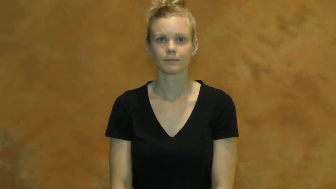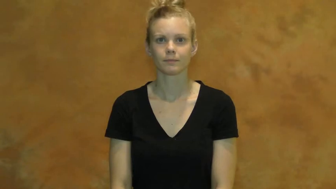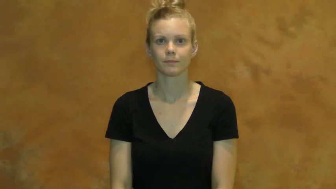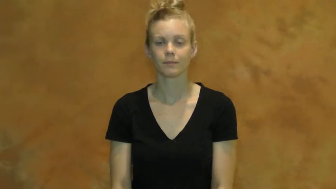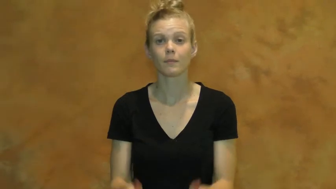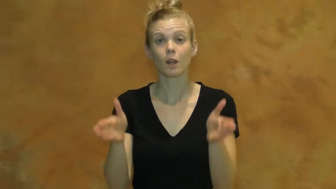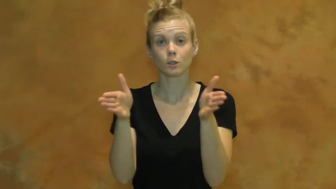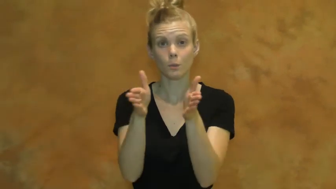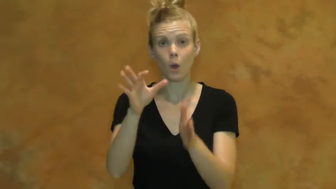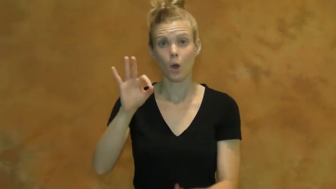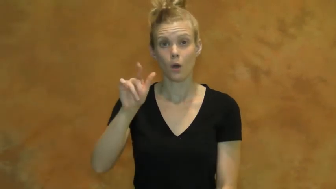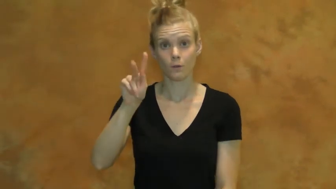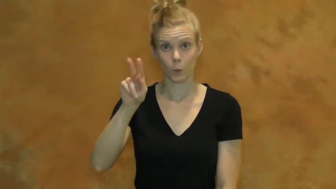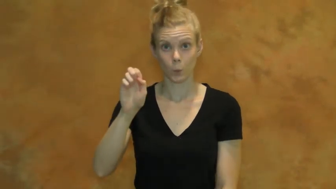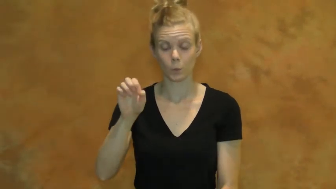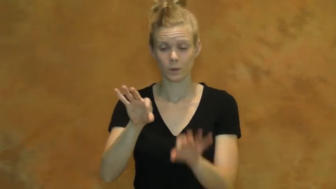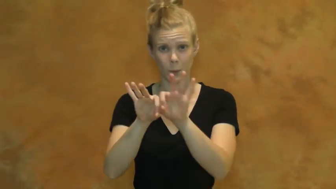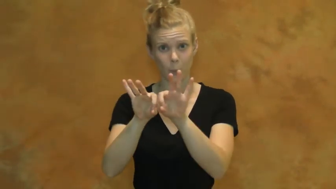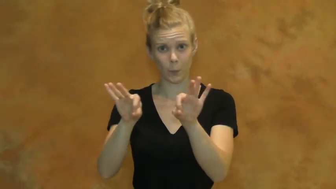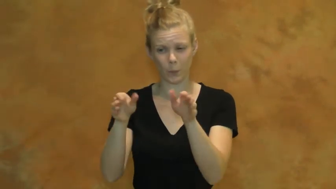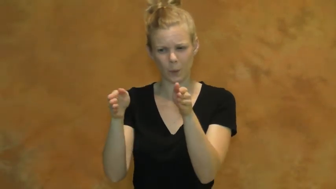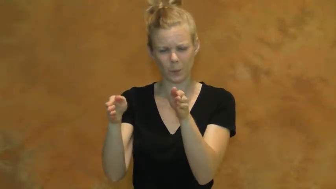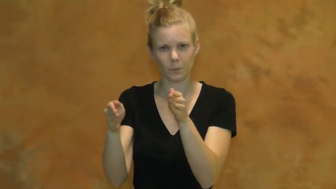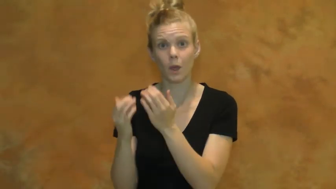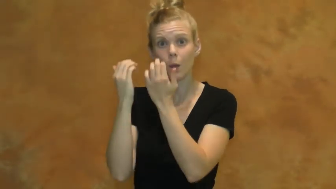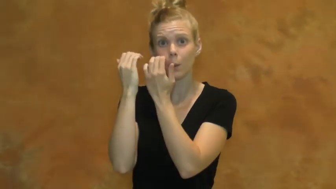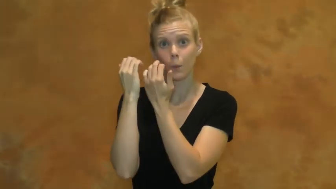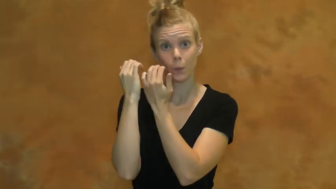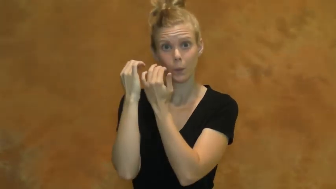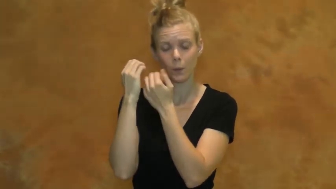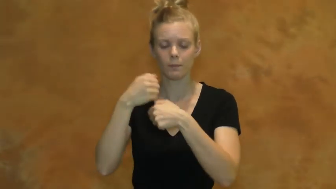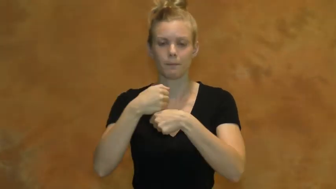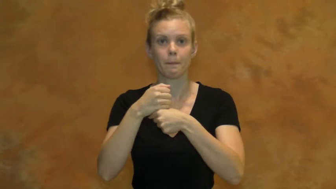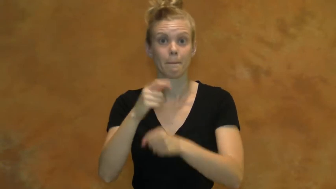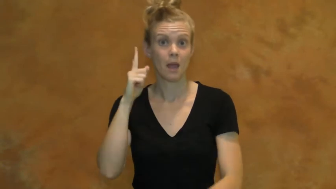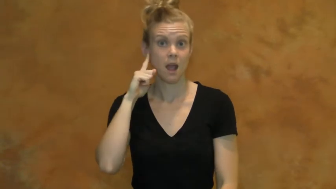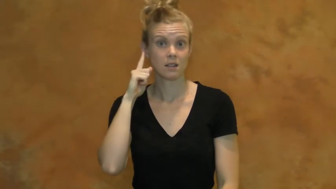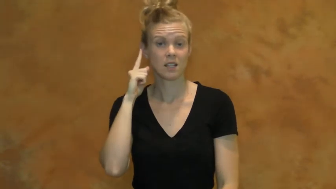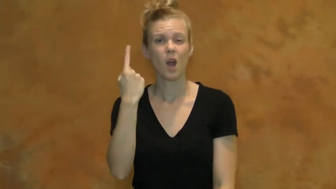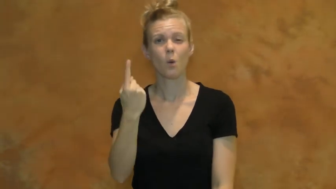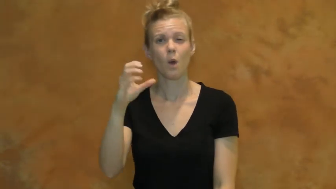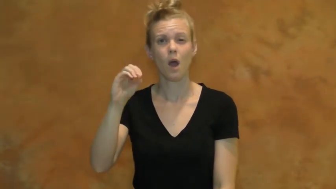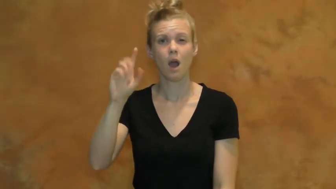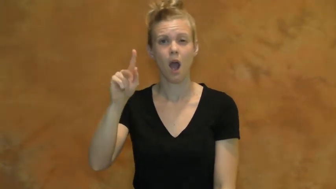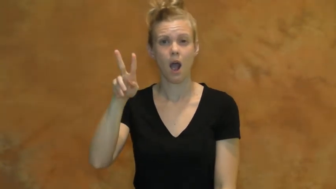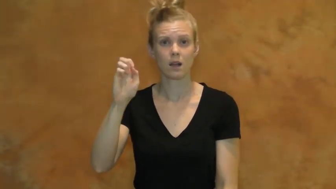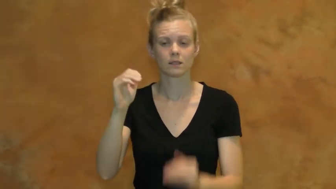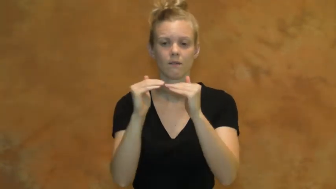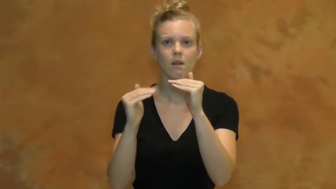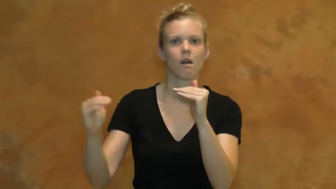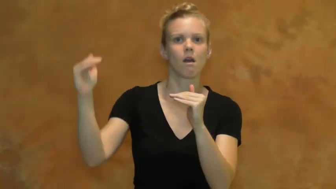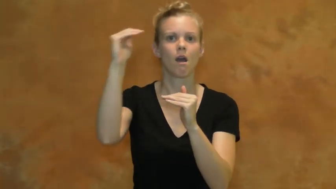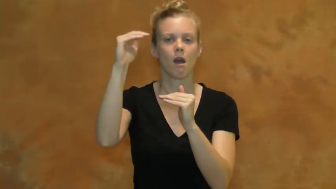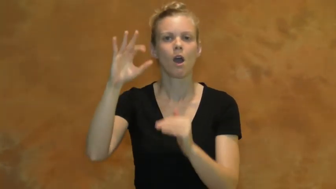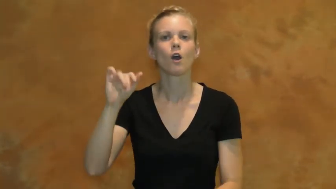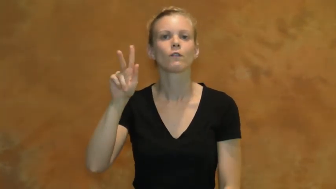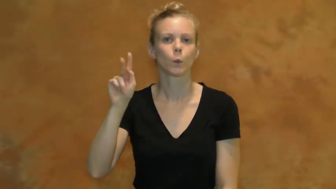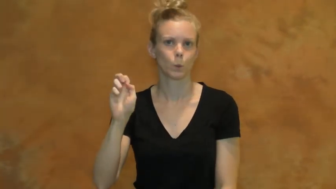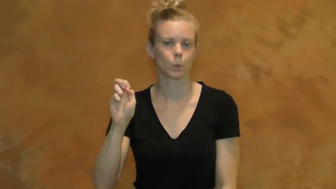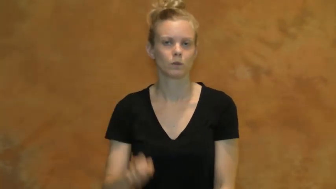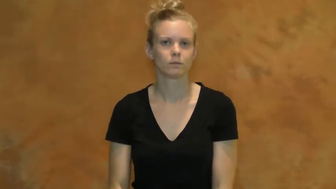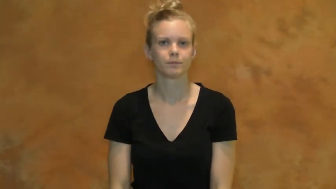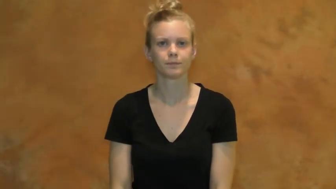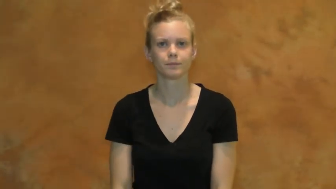piccolo